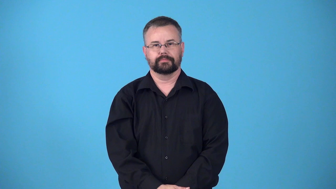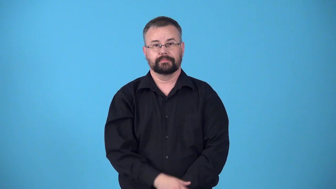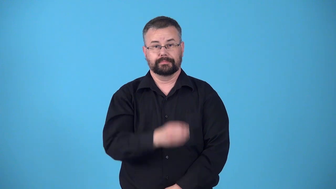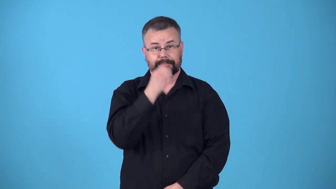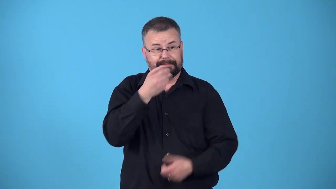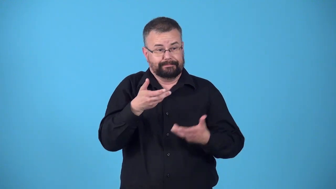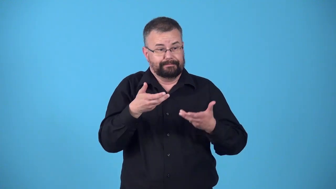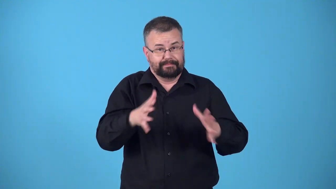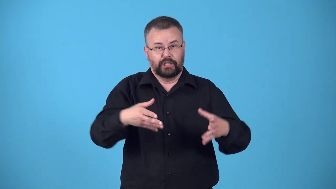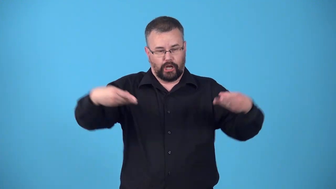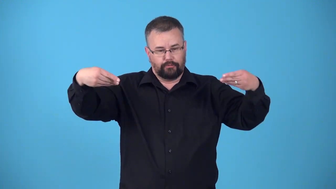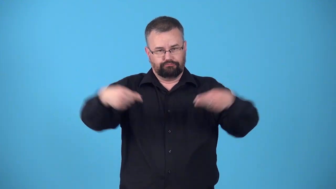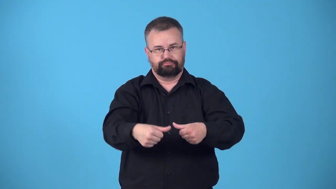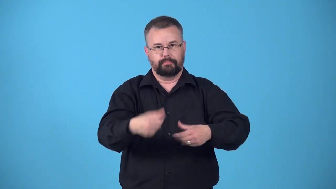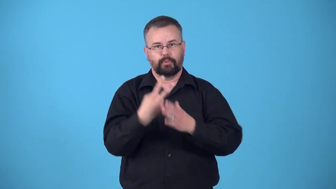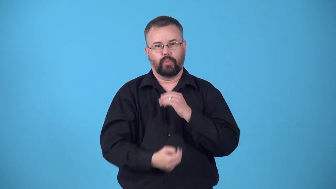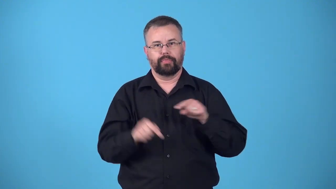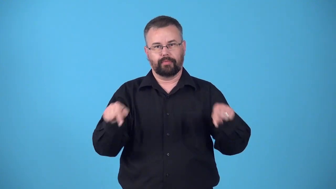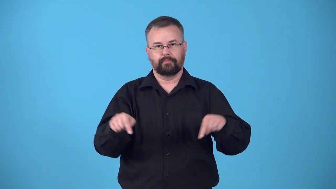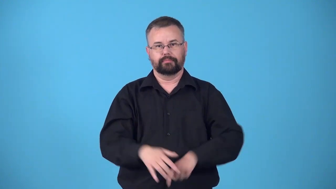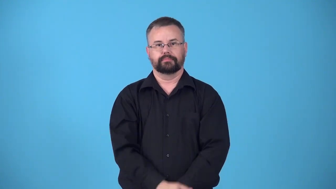dutch treat, go dutch